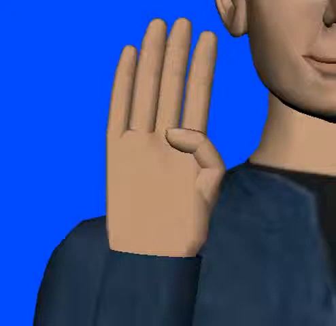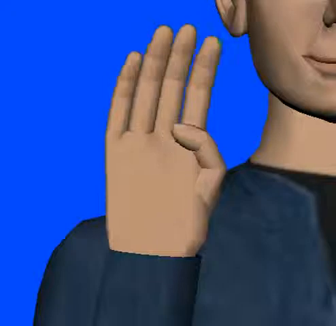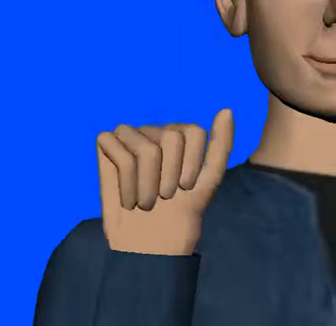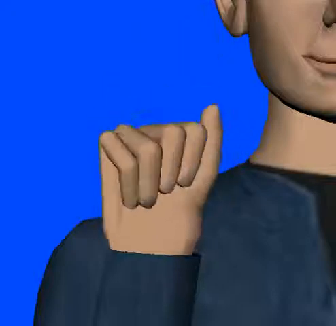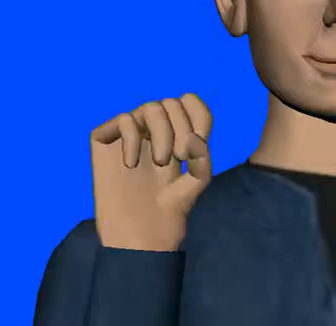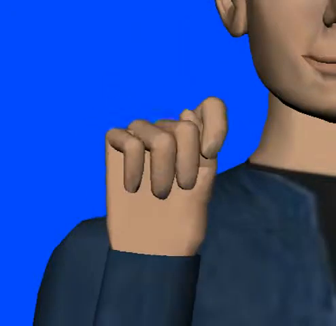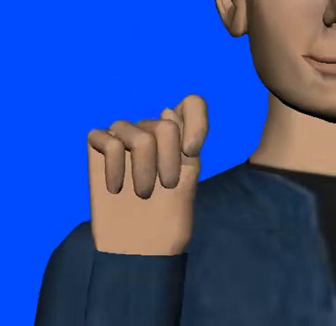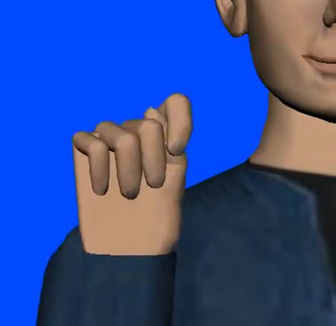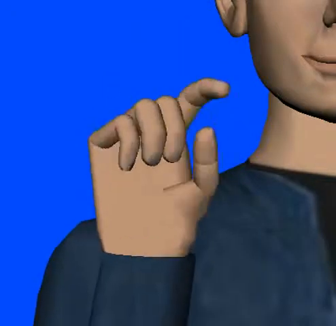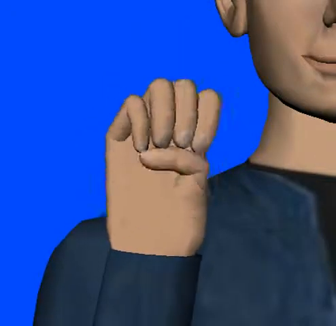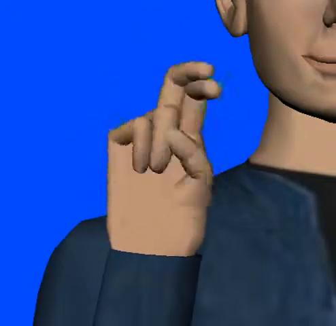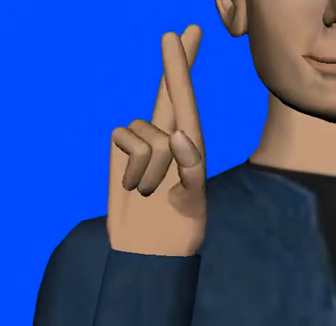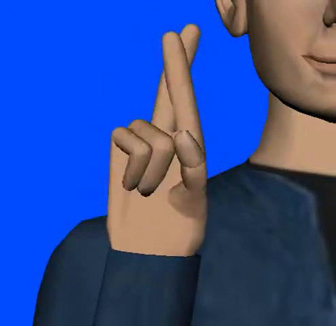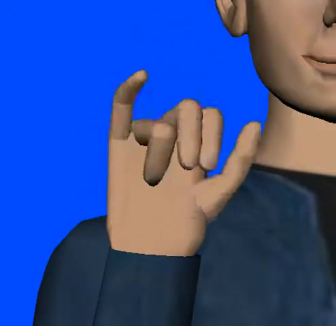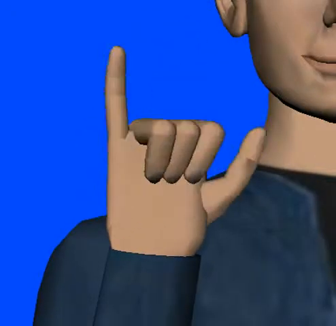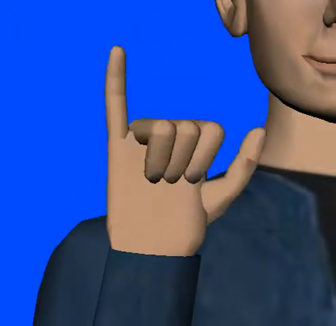battery-canons,baseball